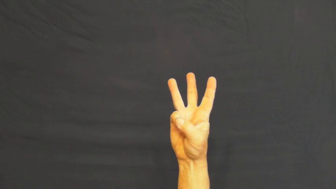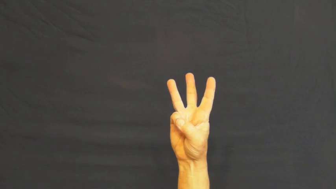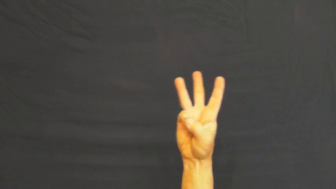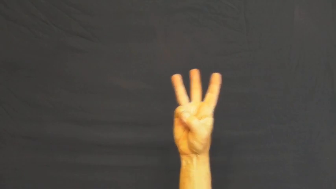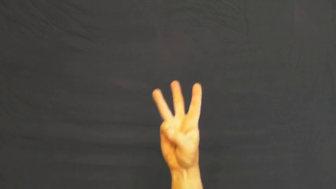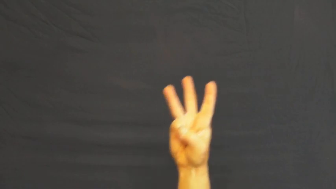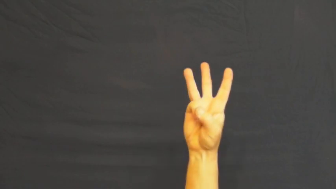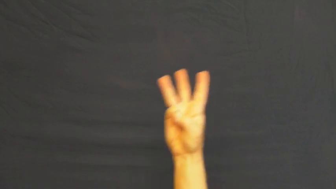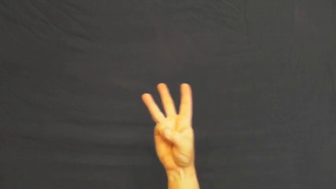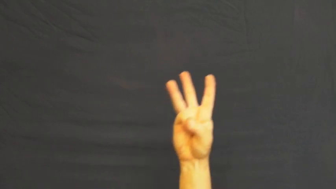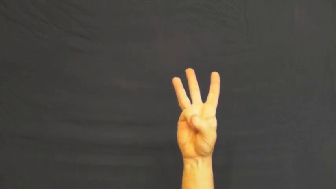Washington,IN,TN